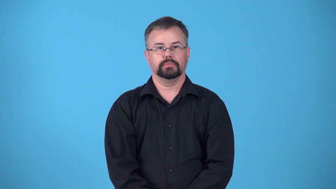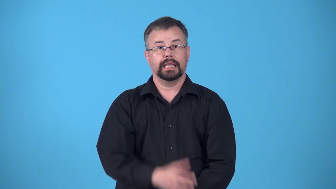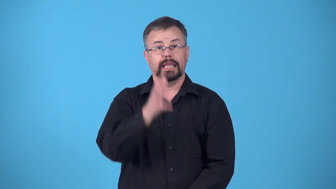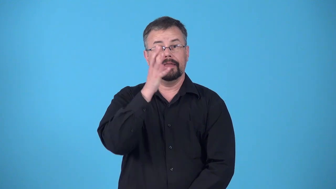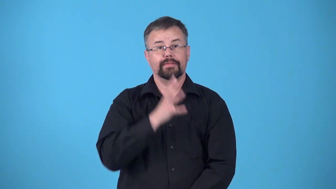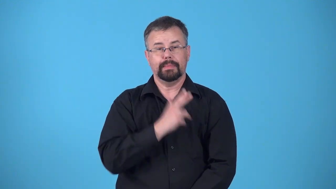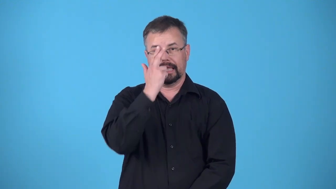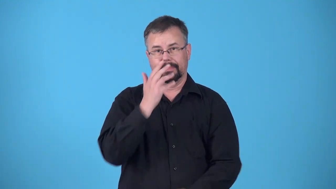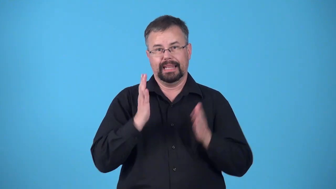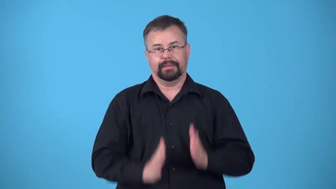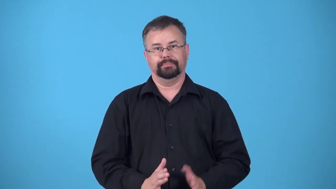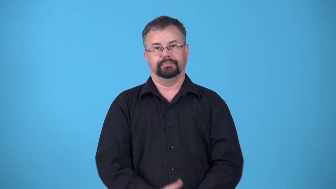comedienne